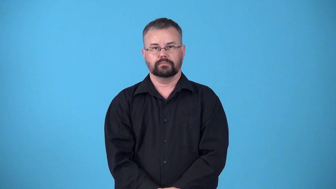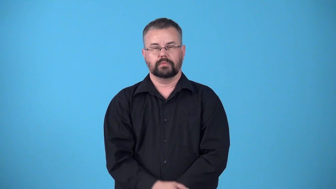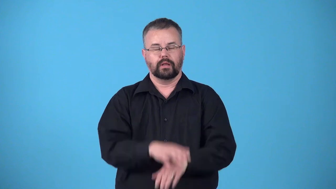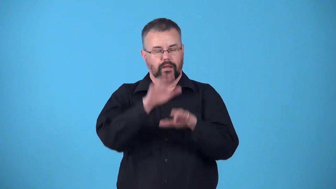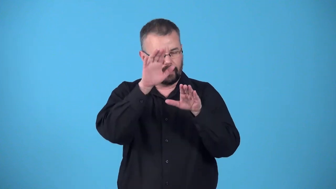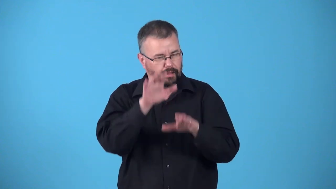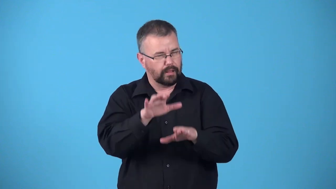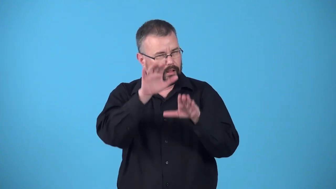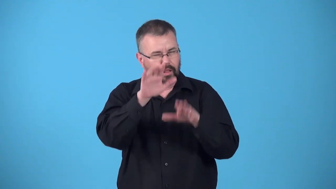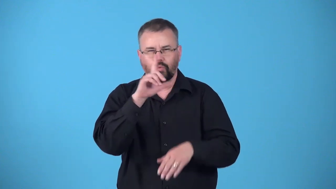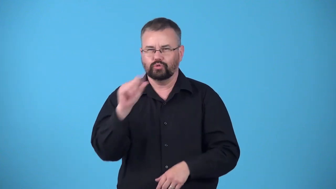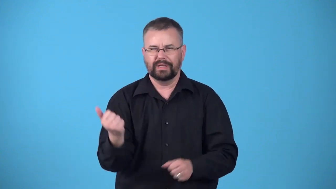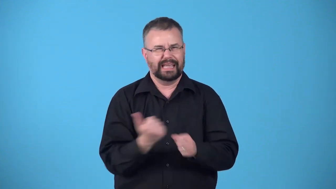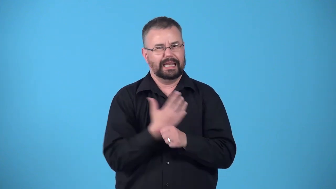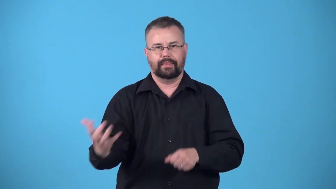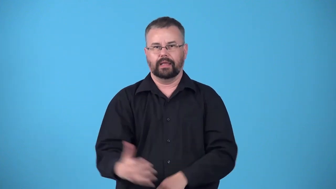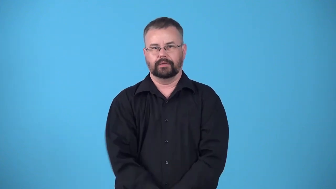beck and call